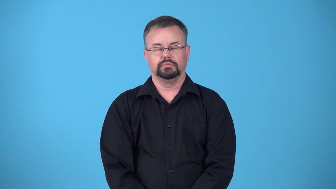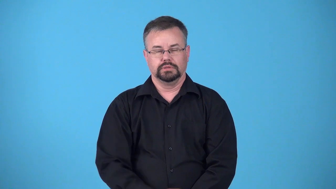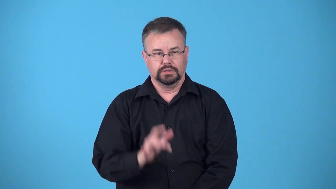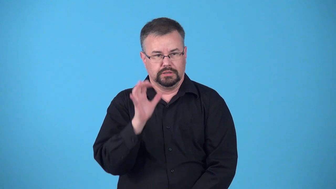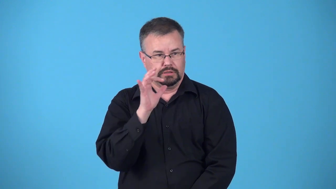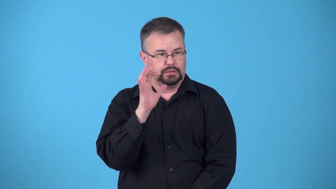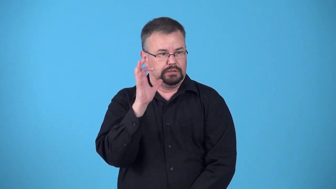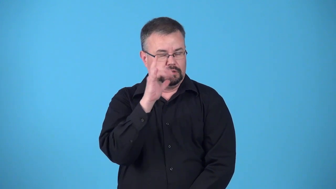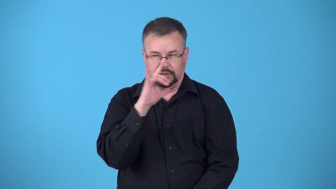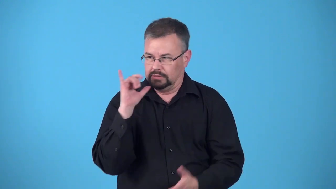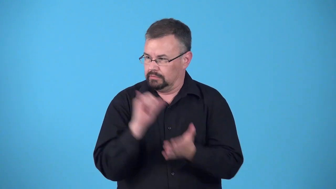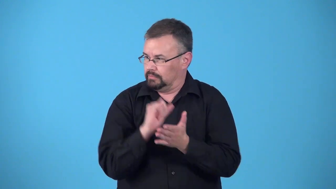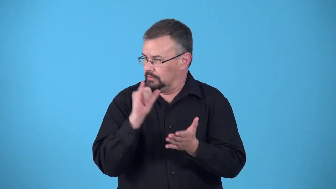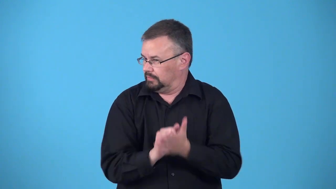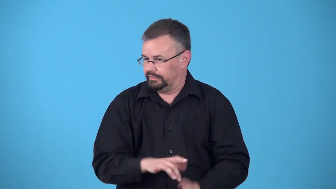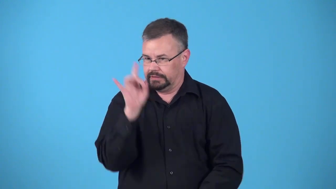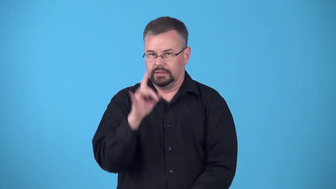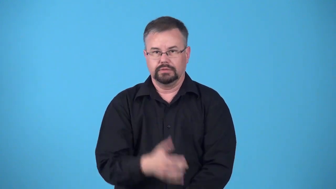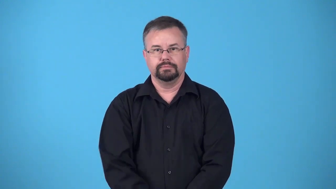looking for a needle in a haystack